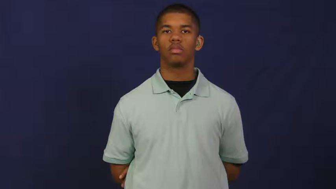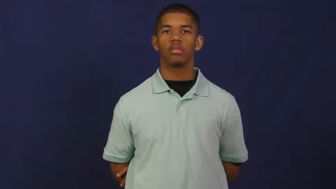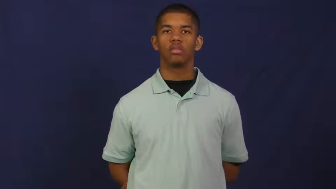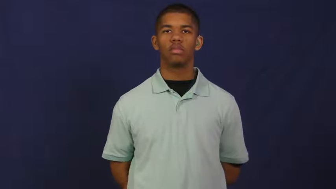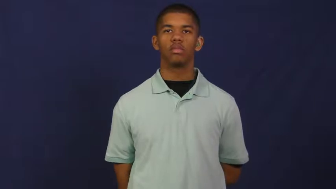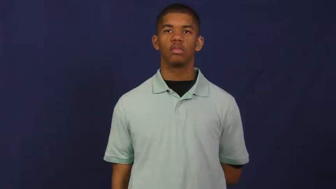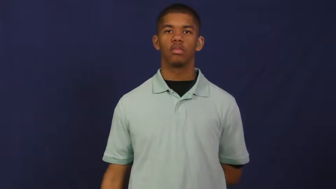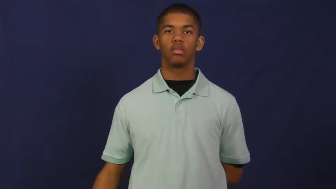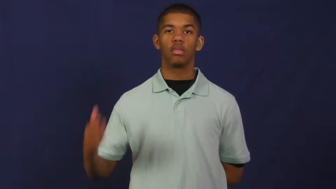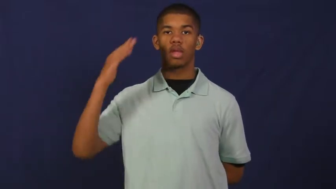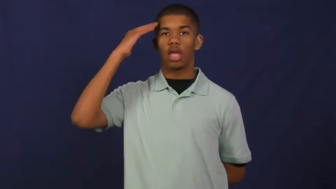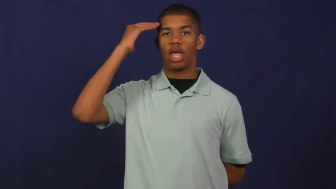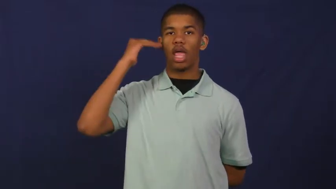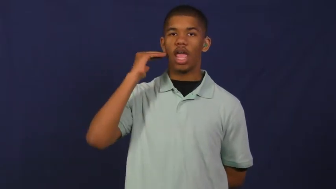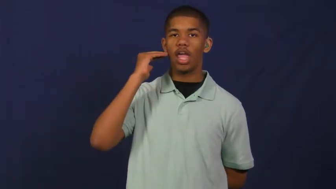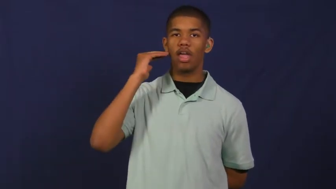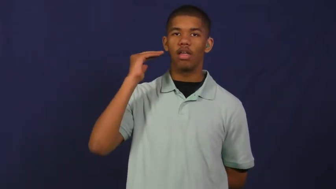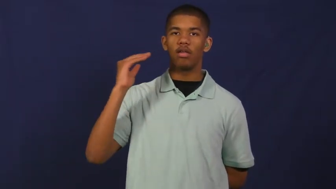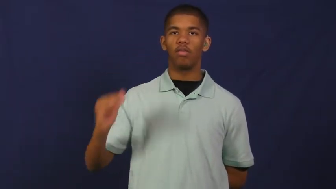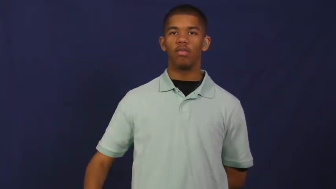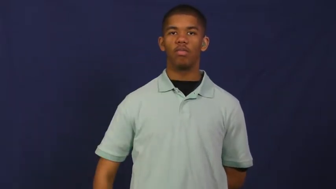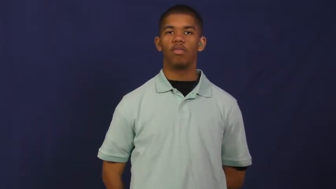head